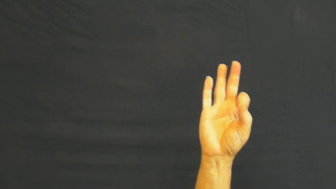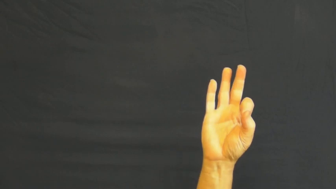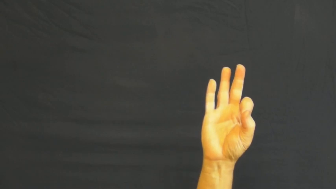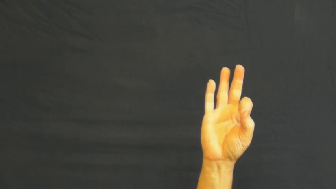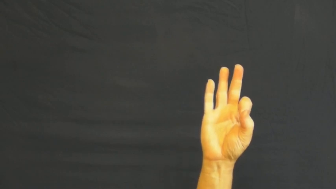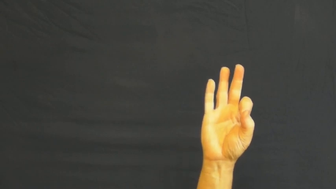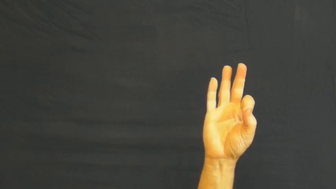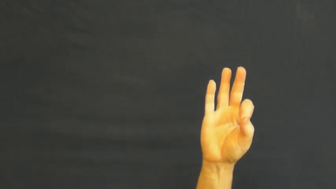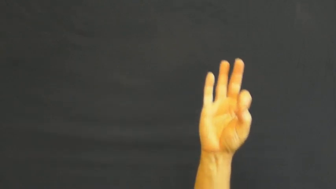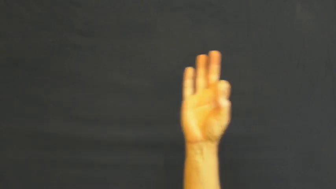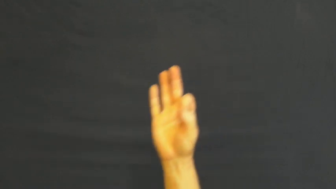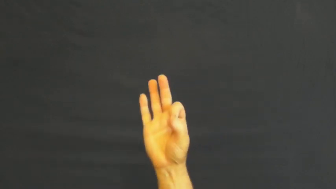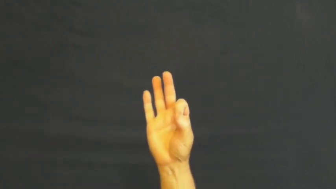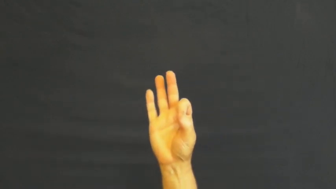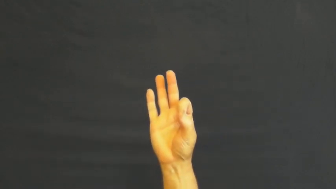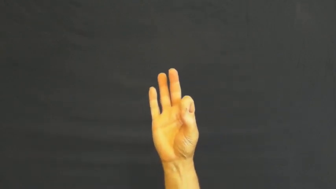Fairfield,ID,Fayetteville,NC,Fergus Falls,MN,Findlay,OH,Frankfort,MI